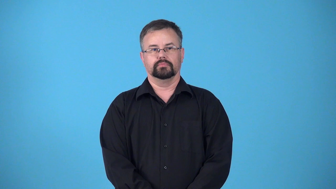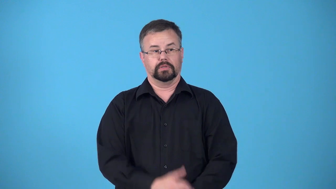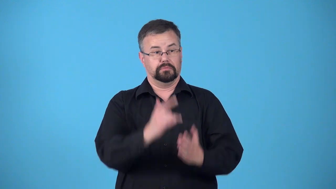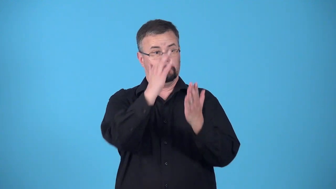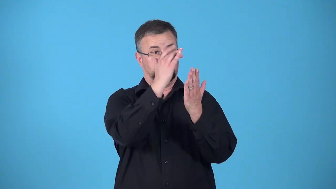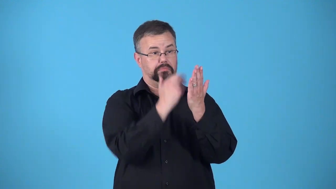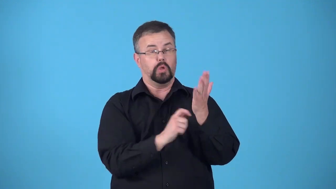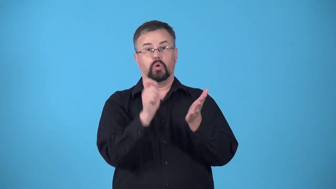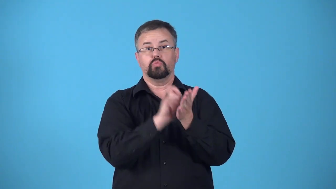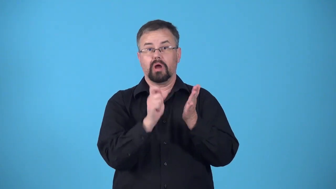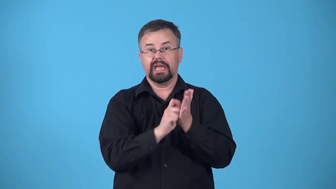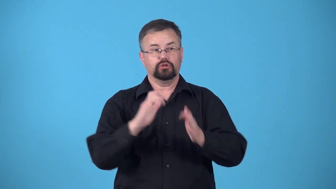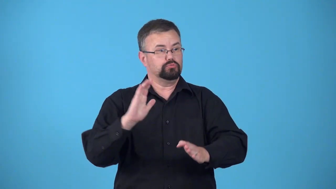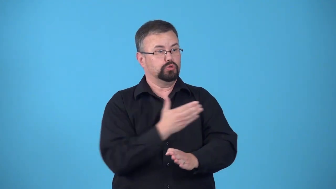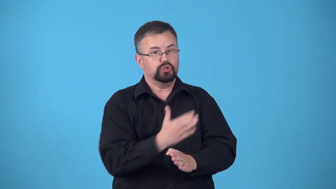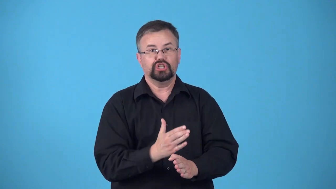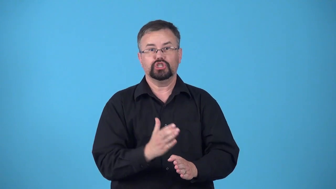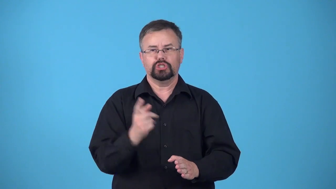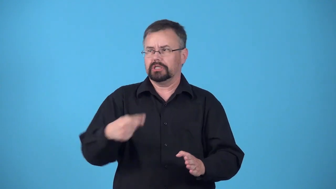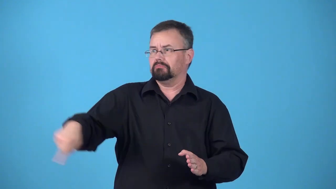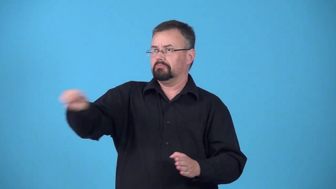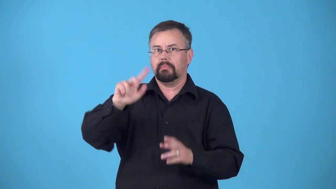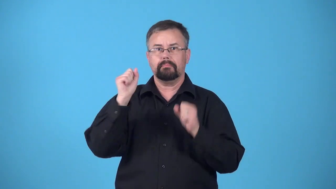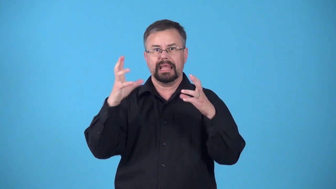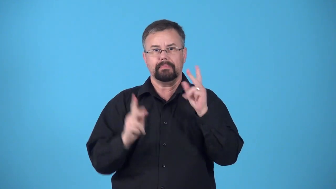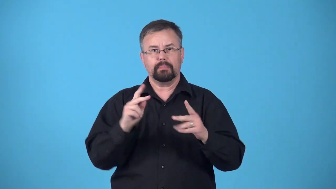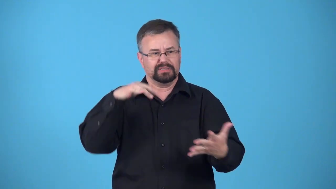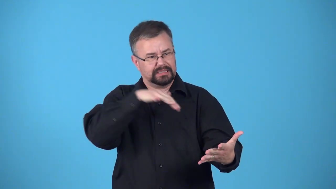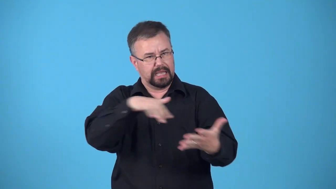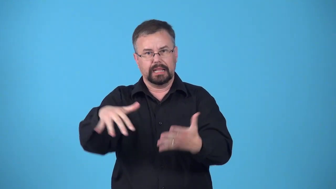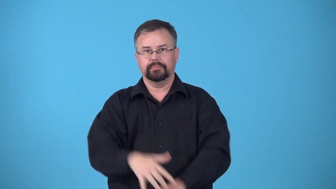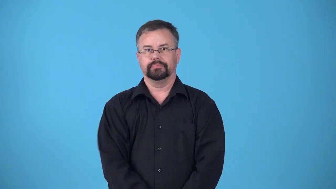canon